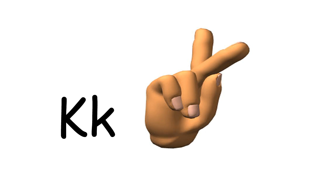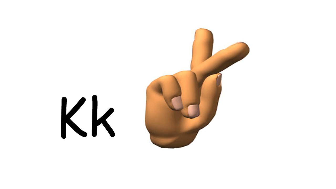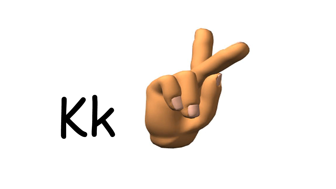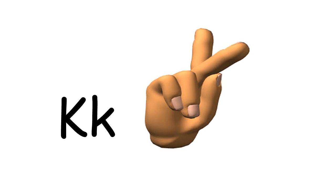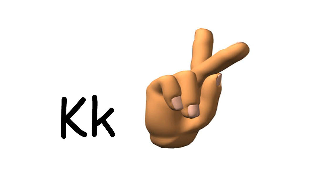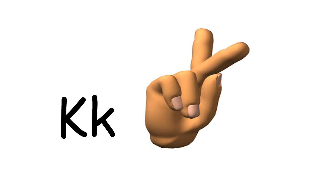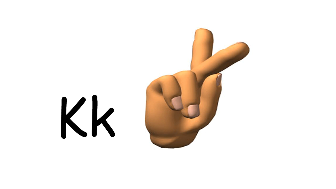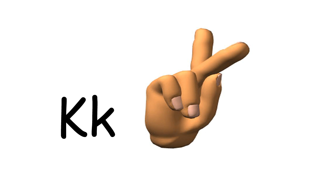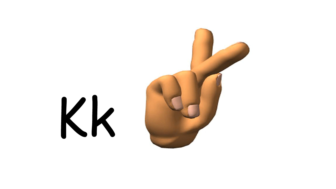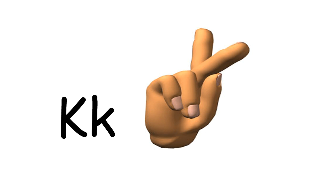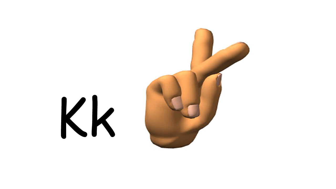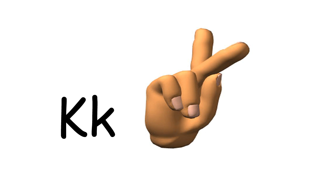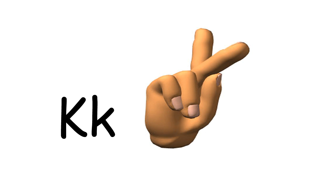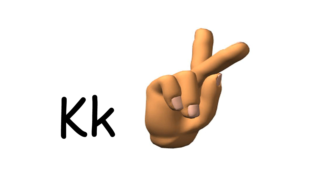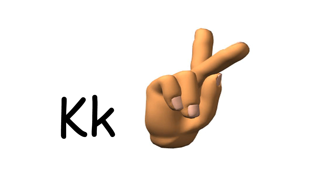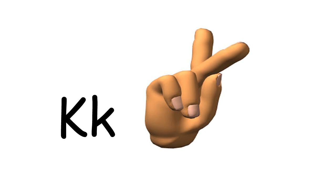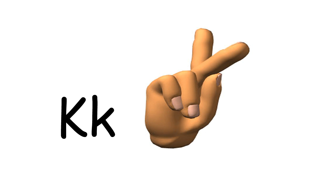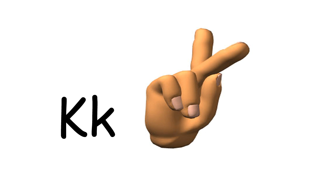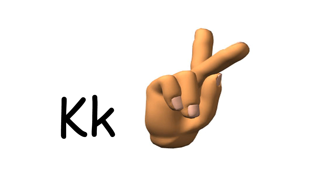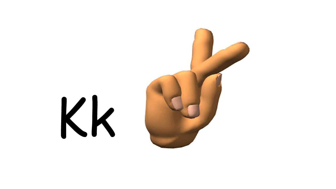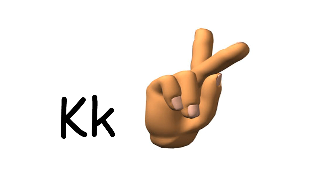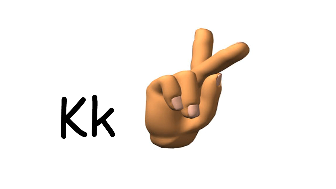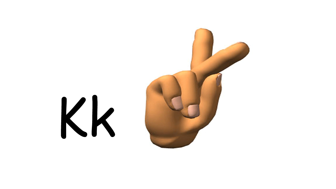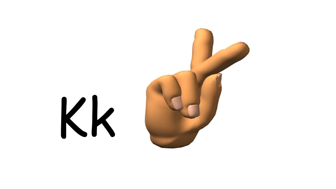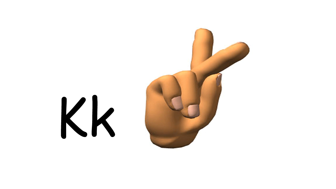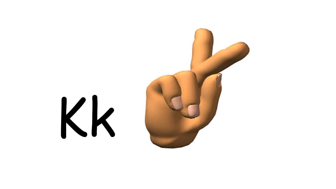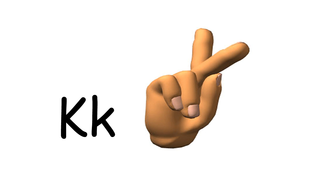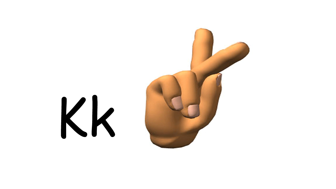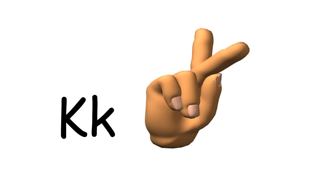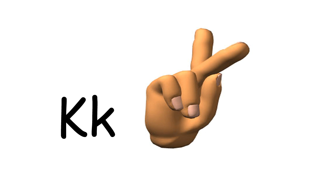k